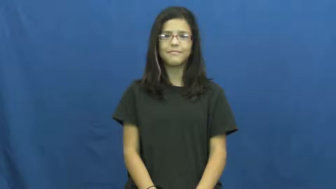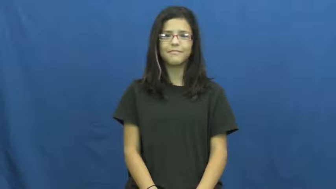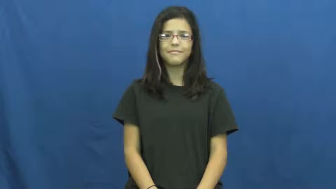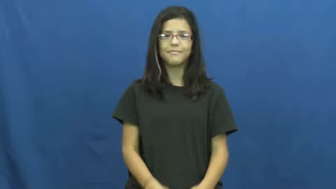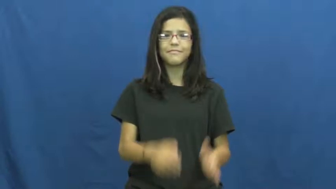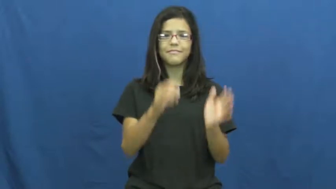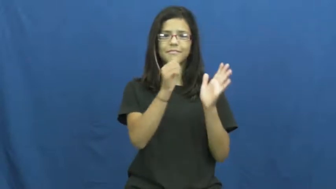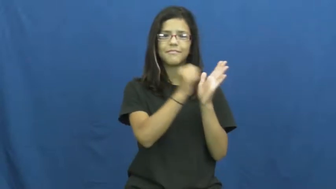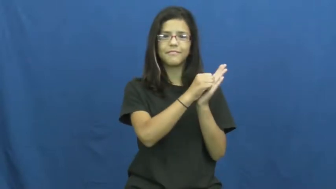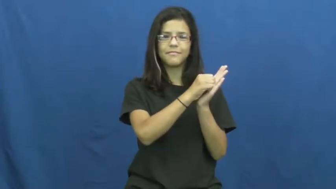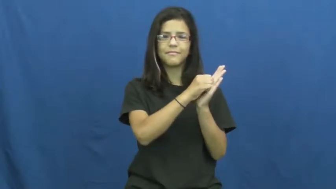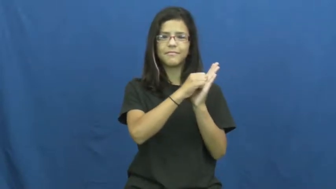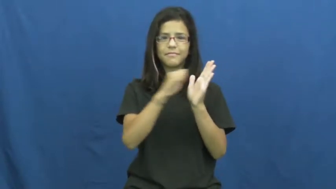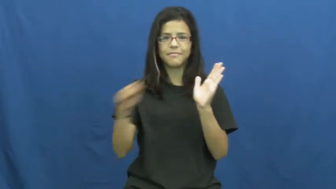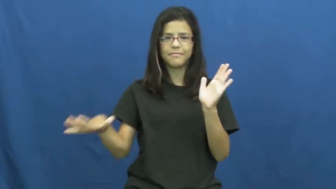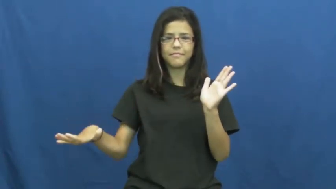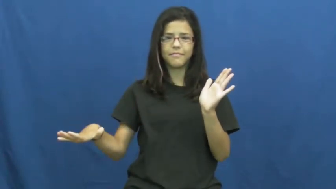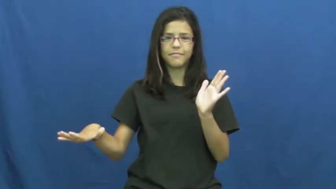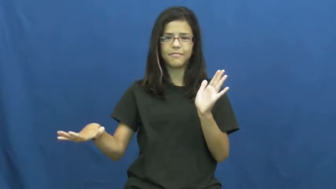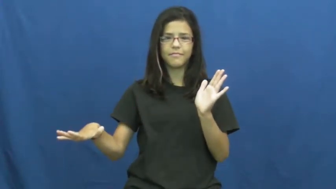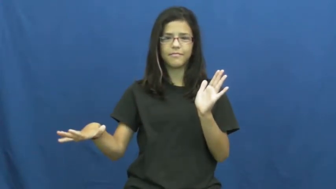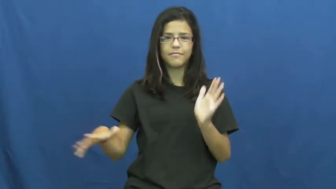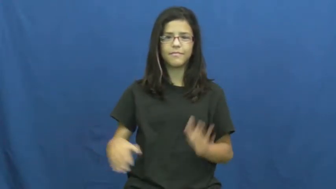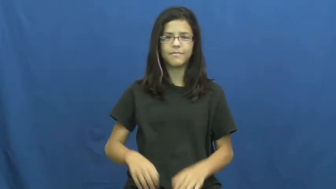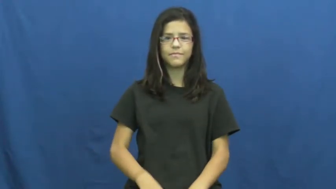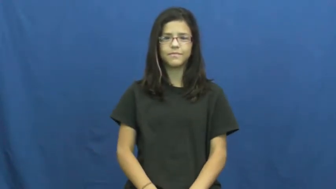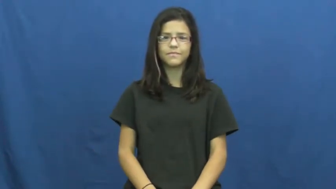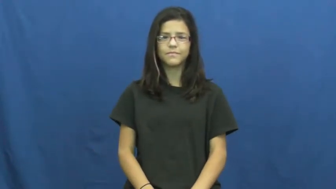deduct